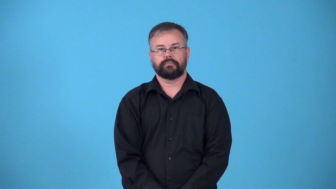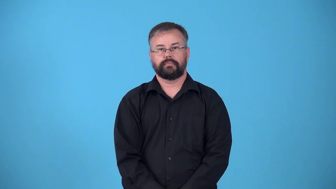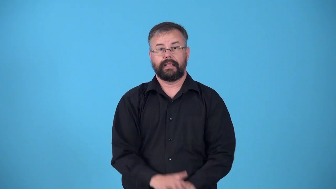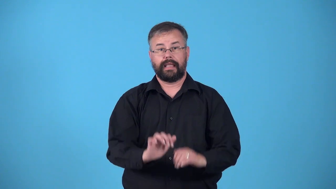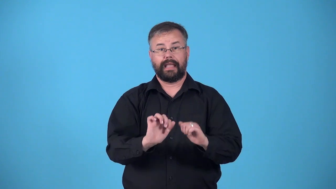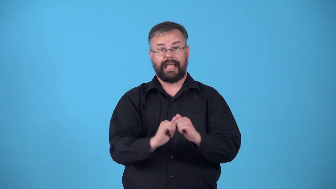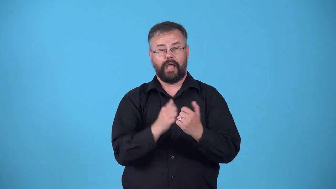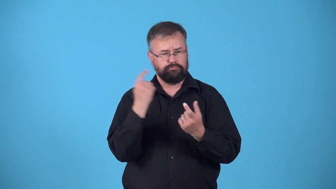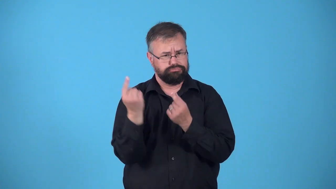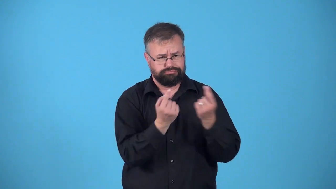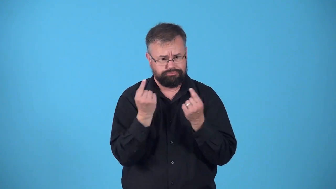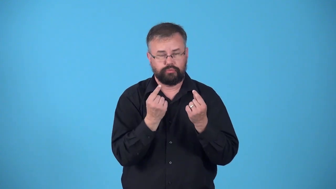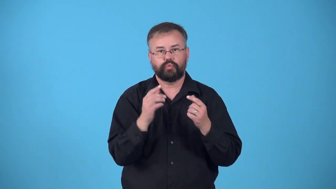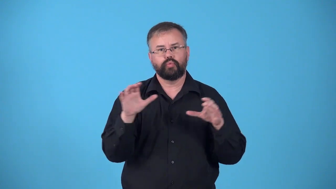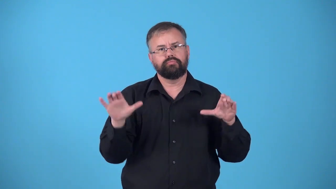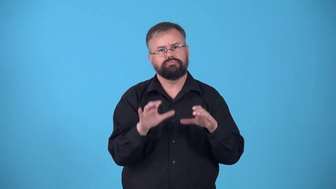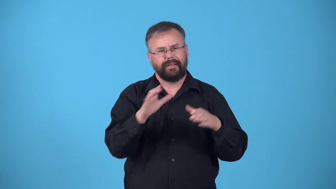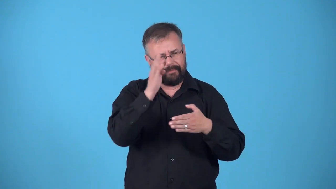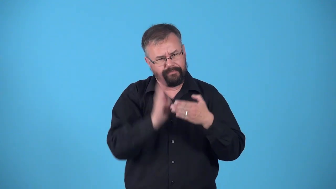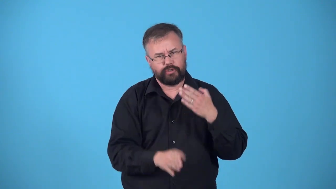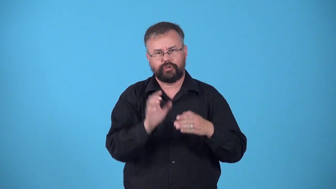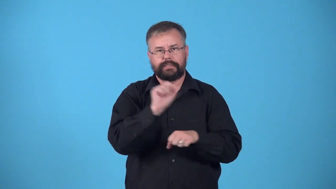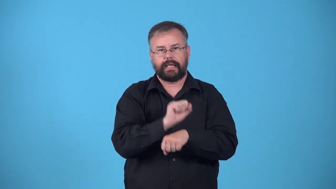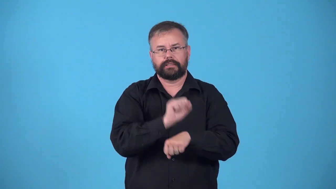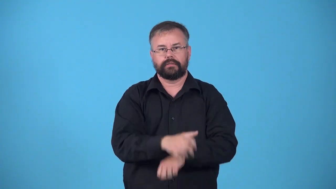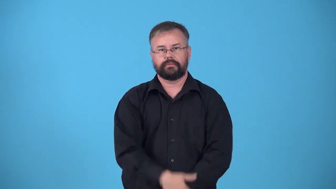operate